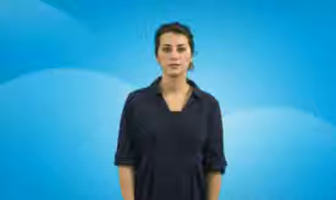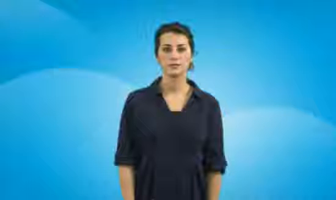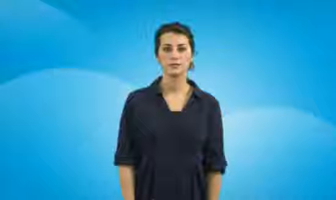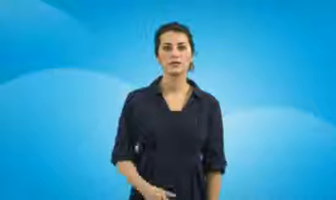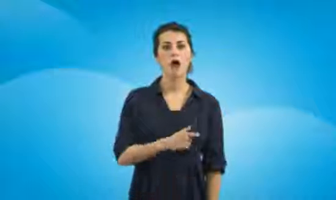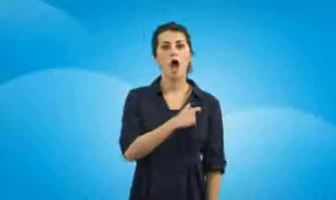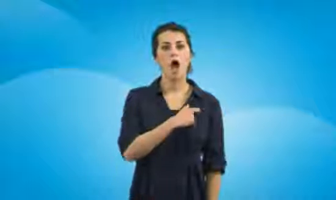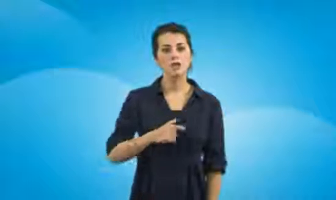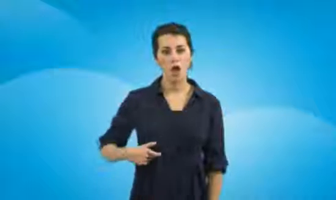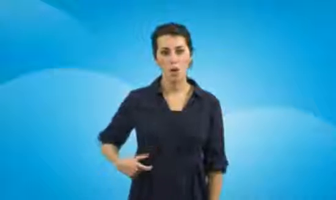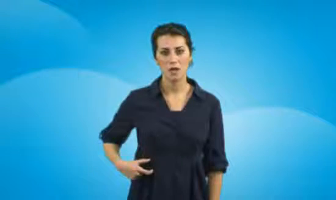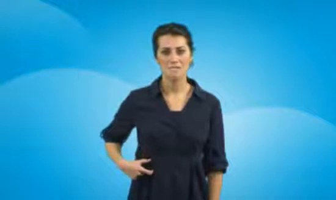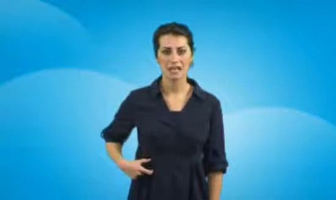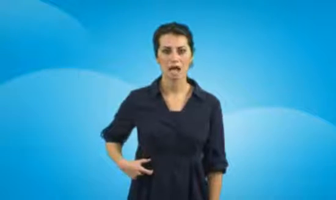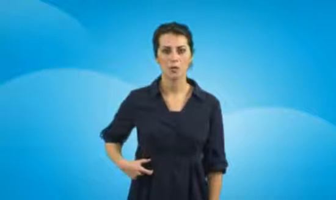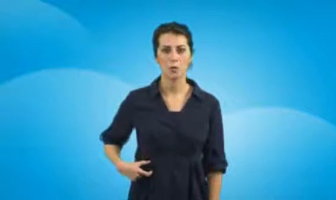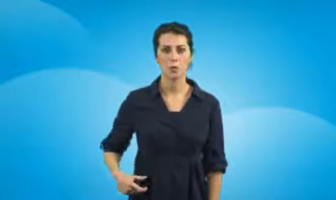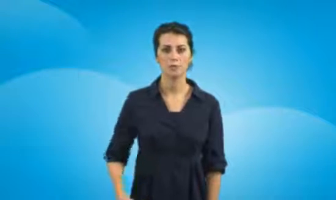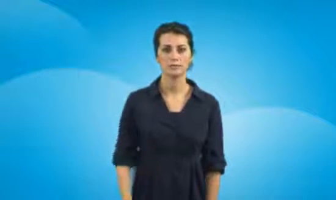Justice of the peace